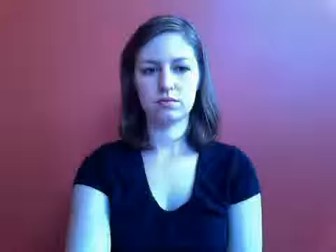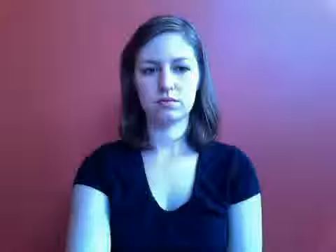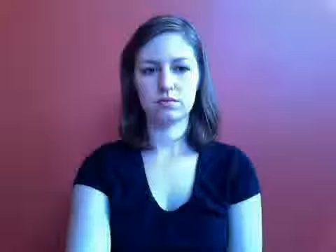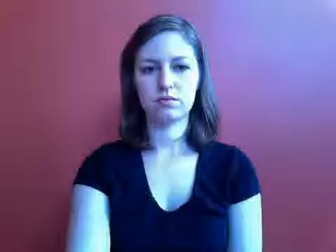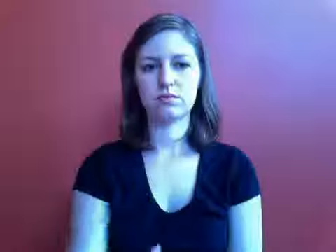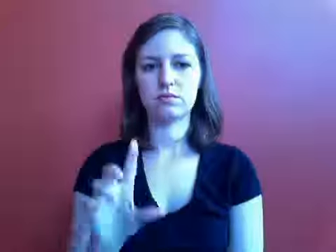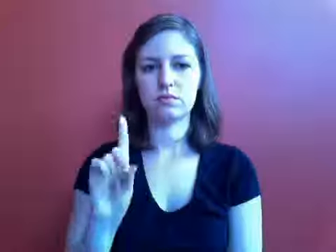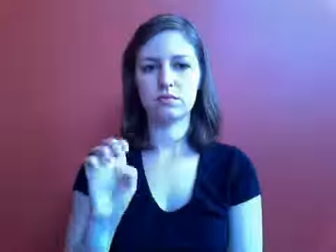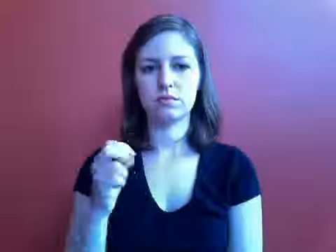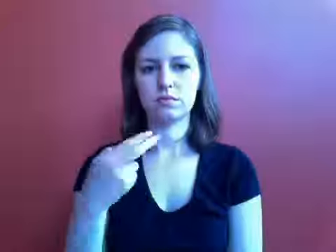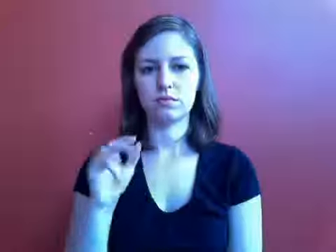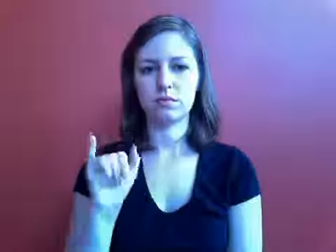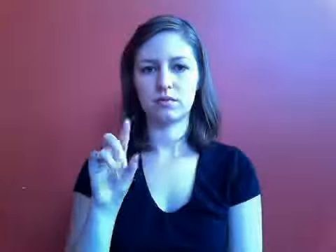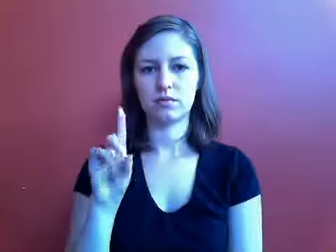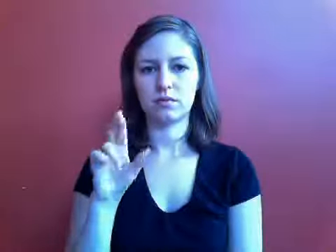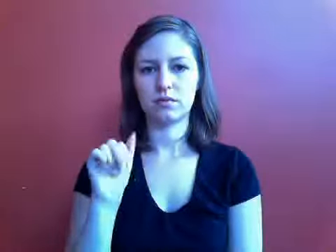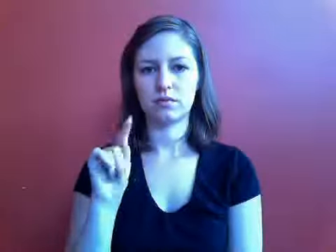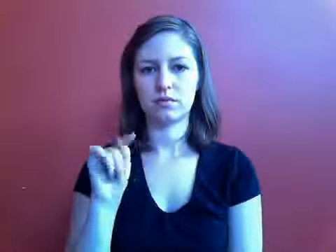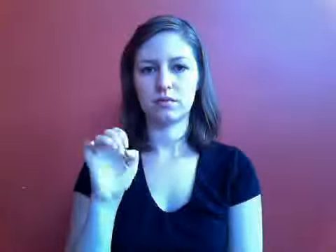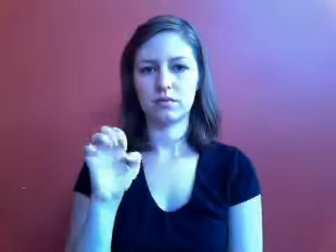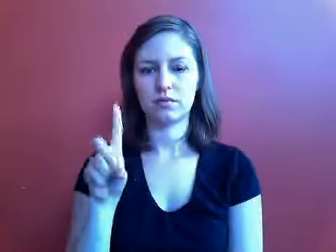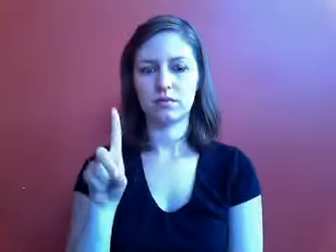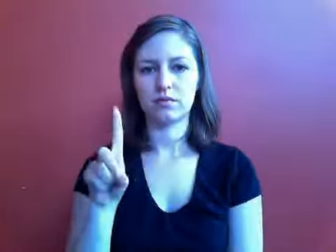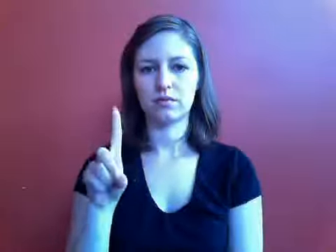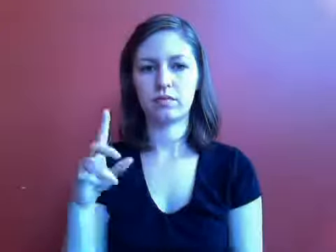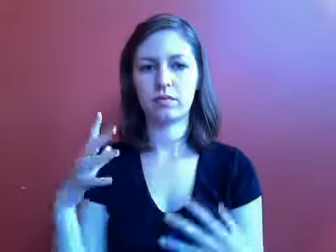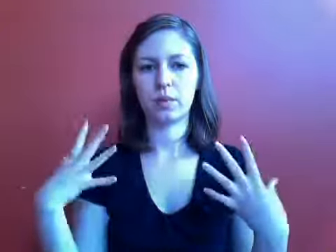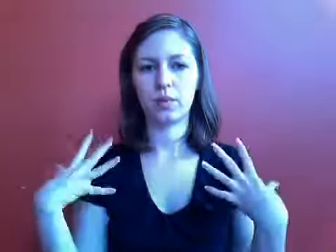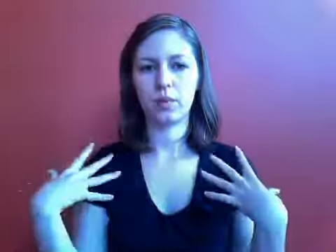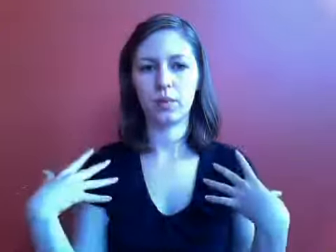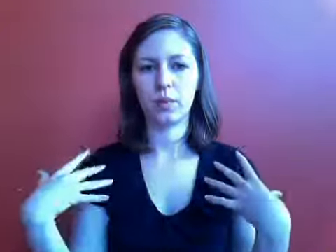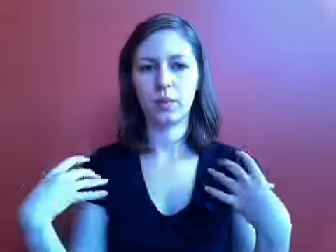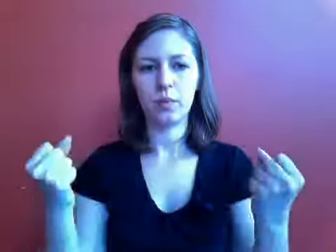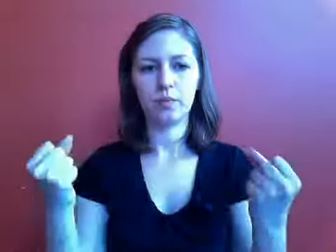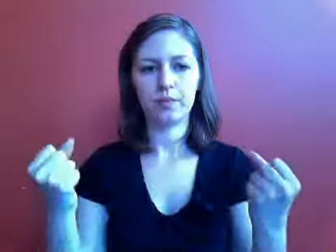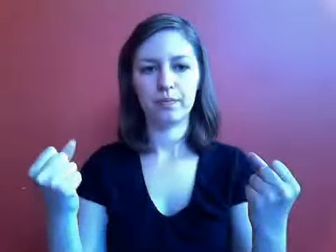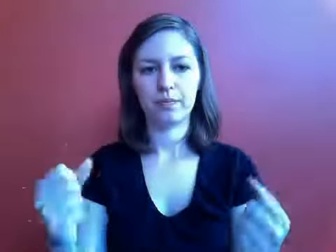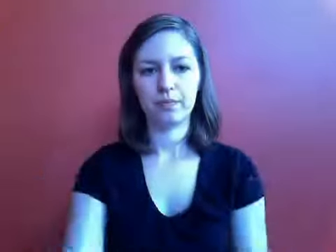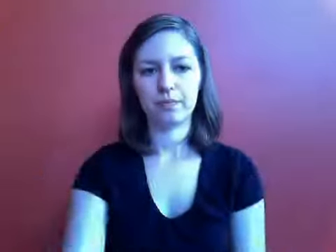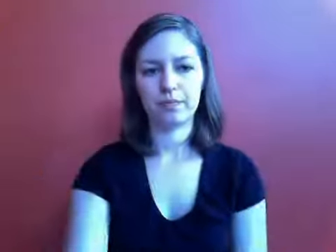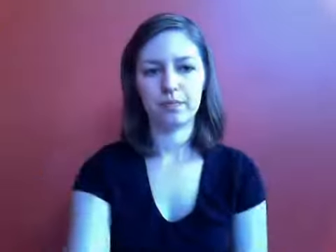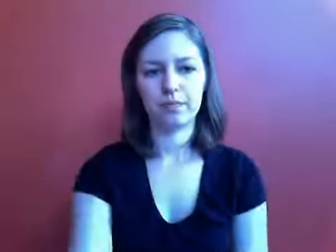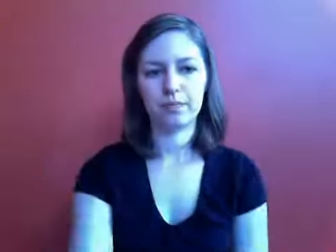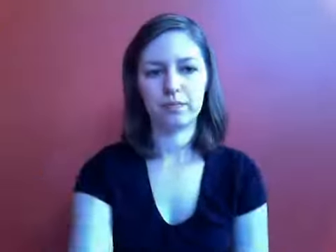dehydrated